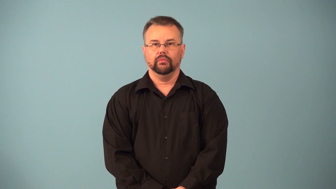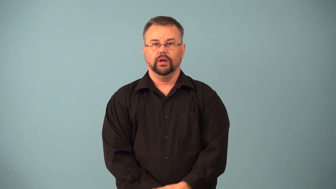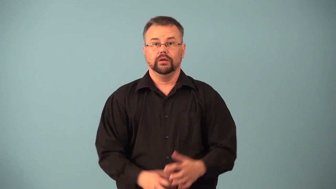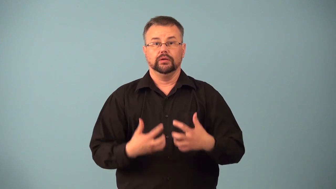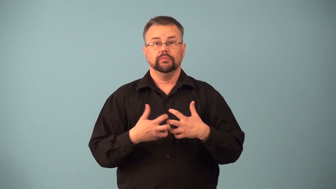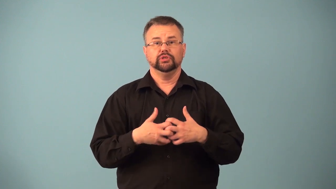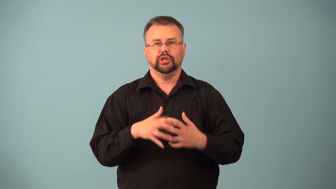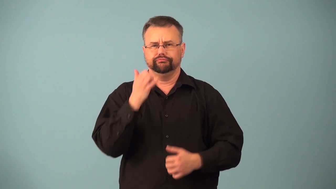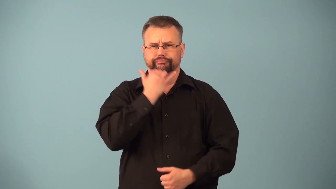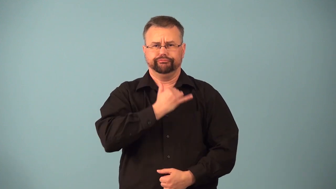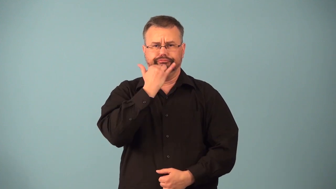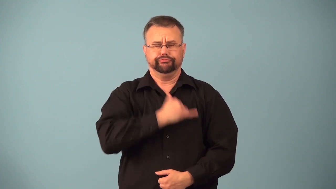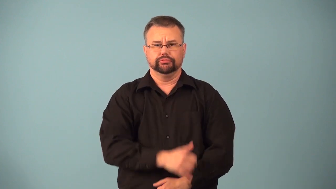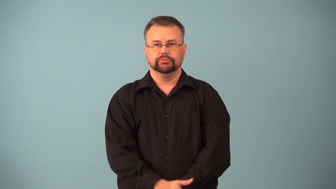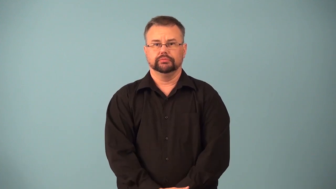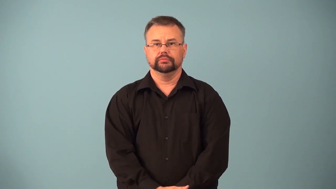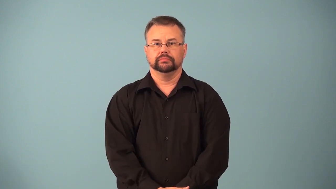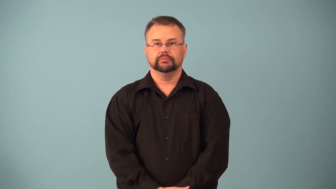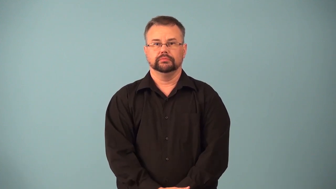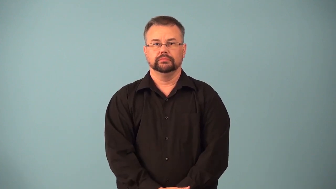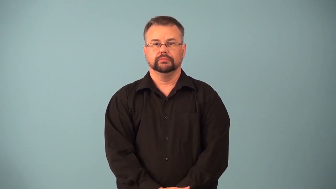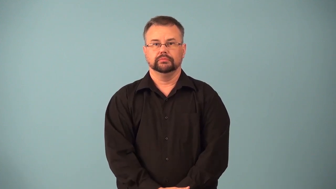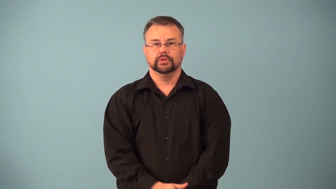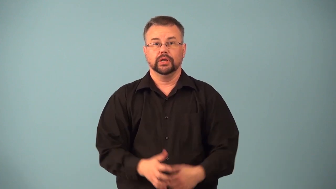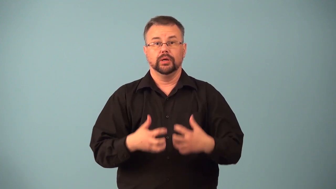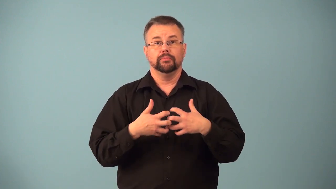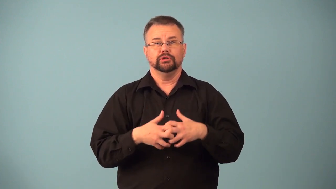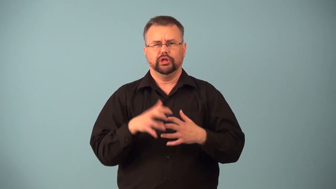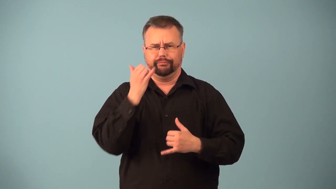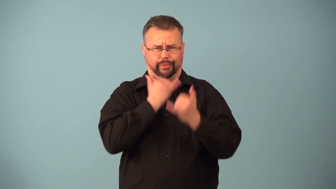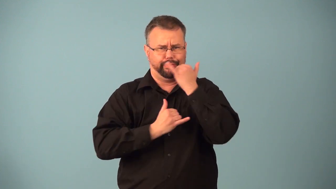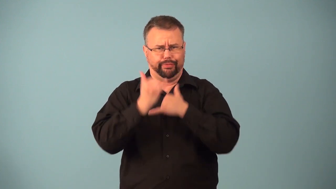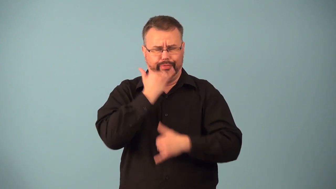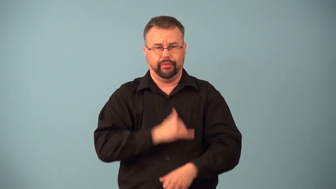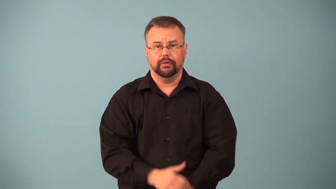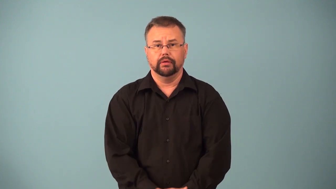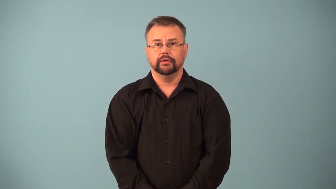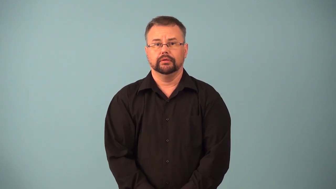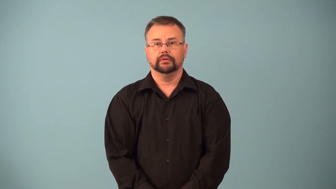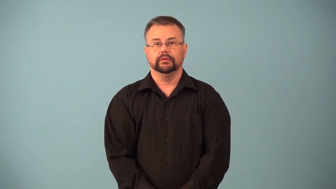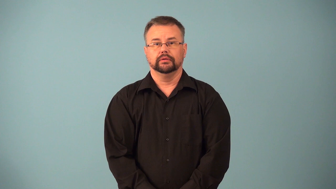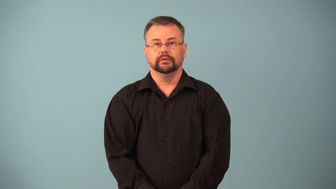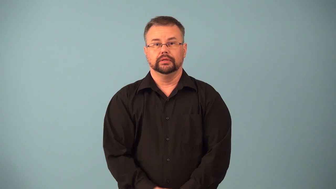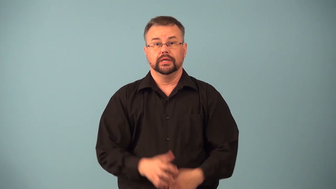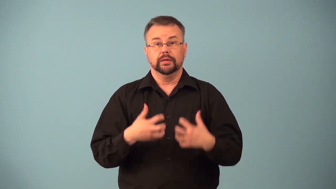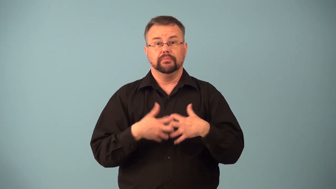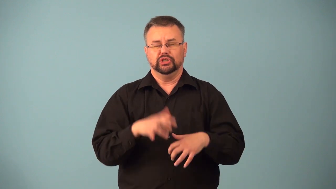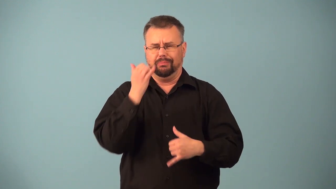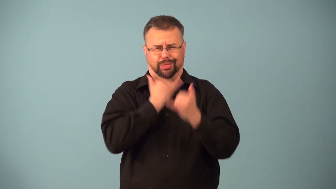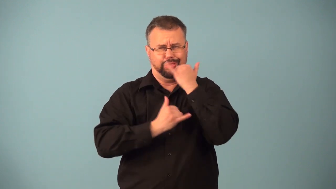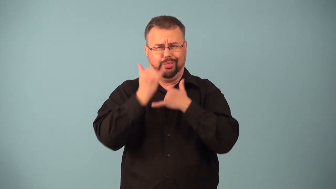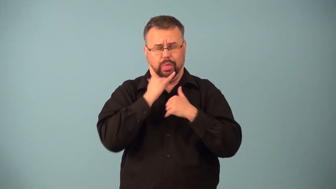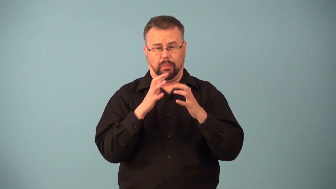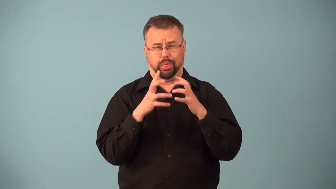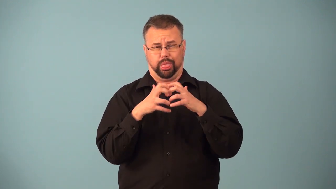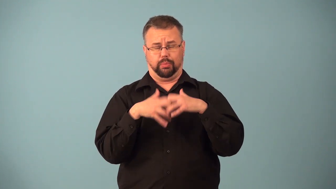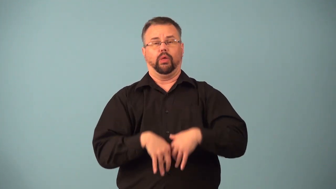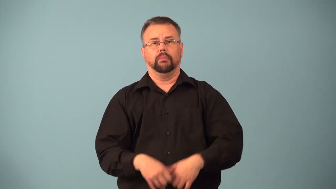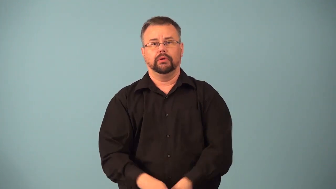faulty,faultier,faulitiest